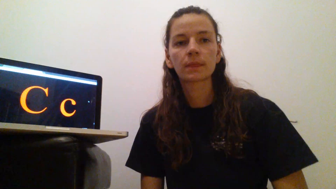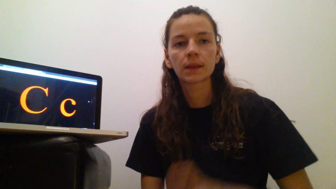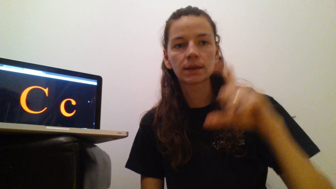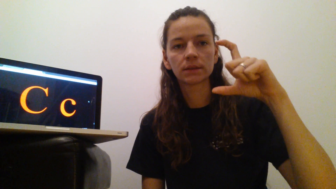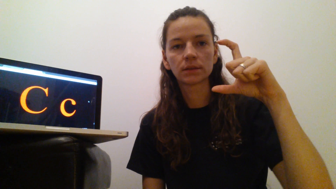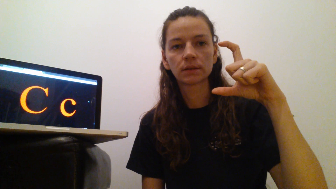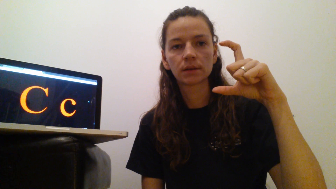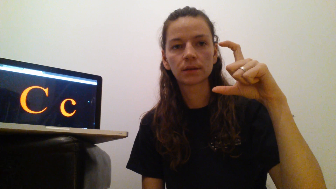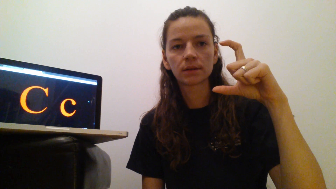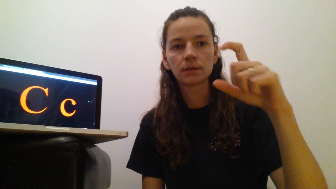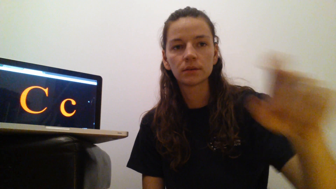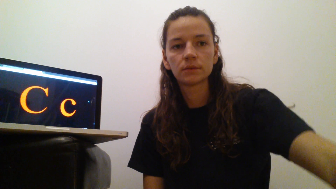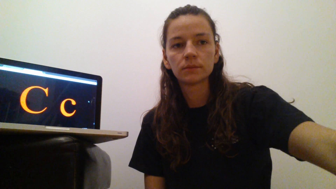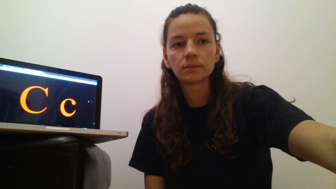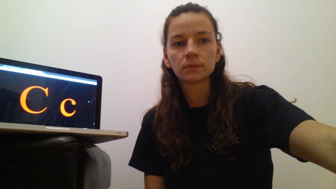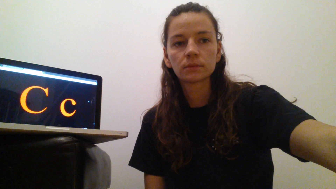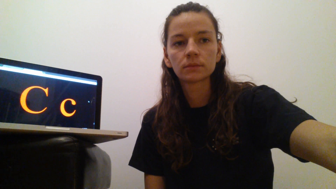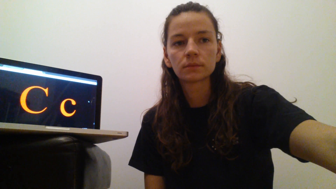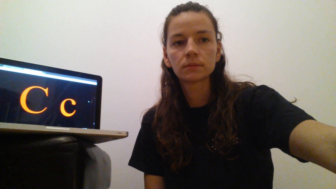letterc